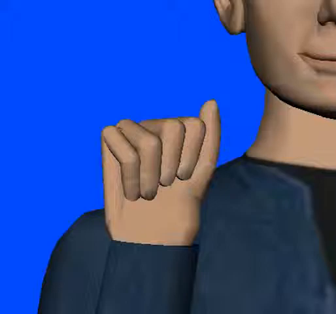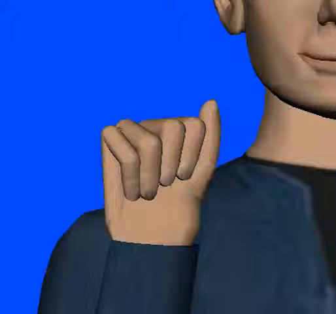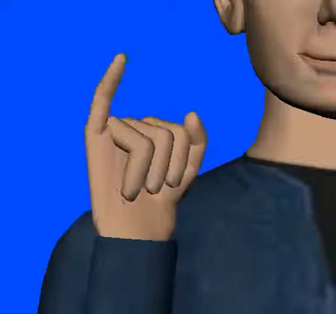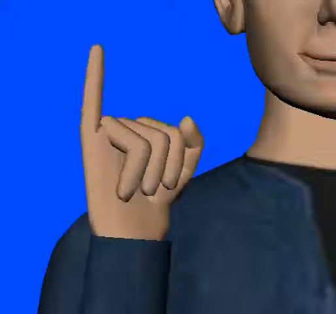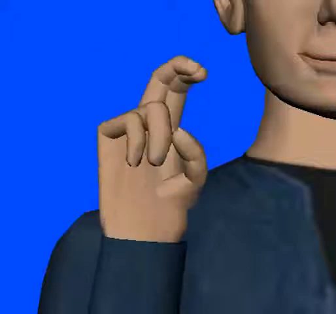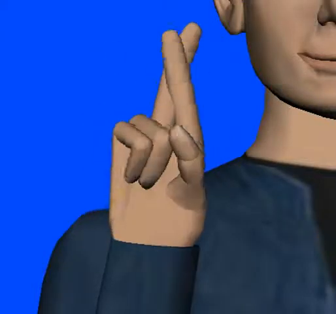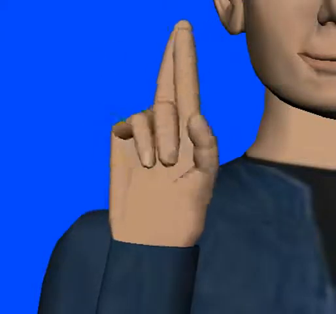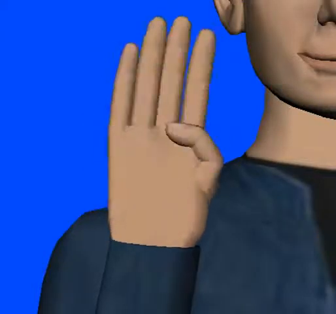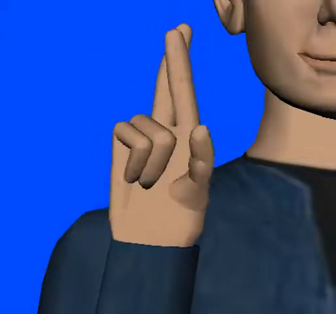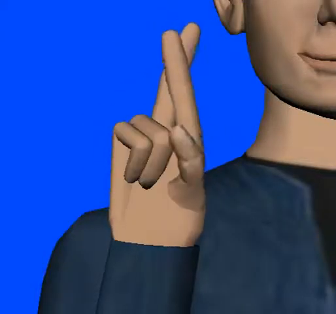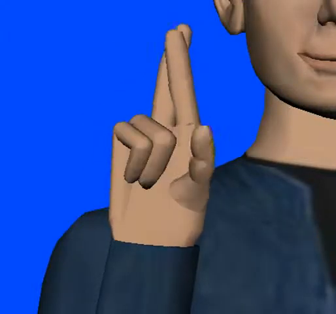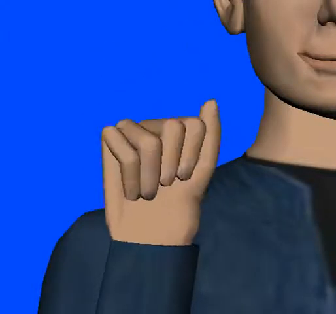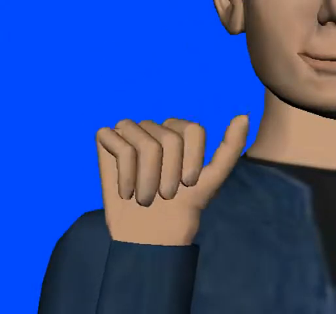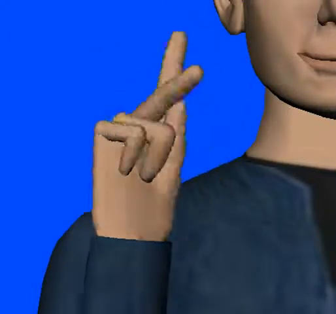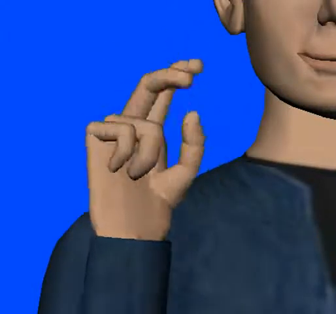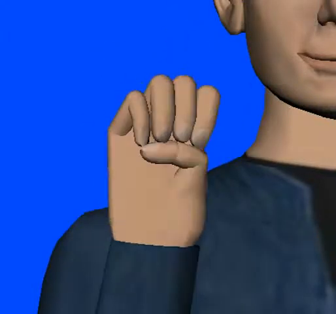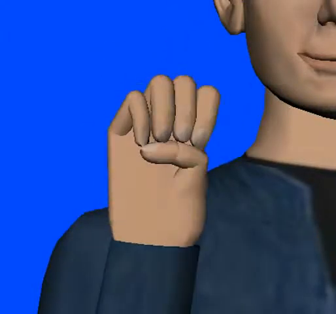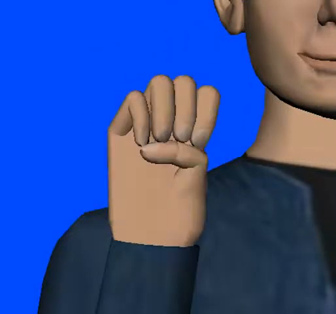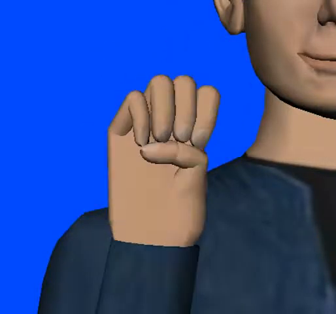airbrake-parachute